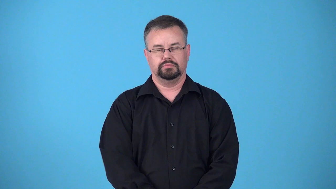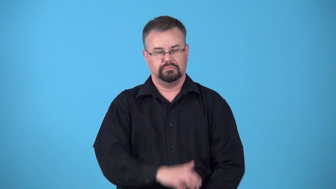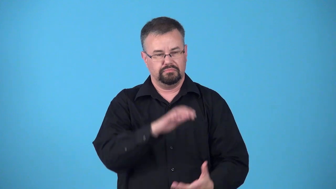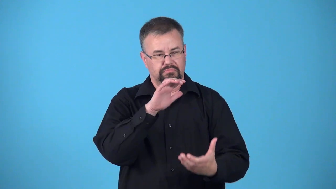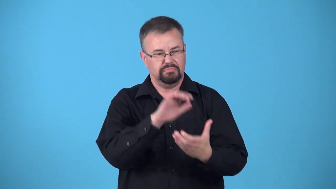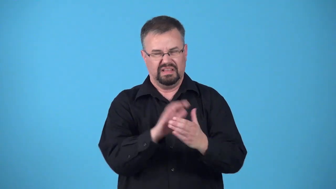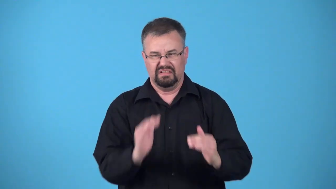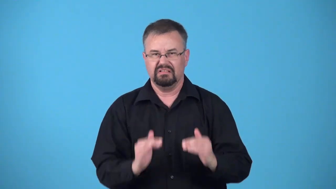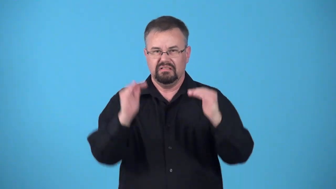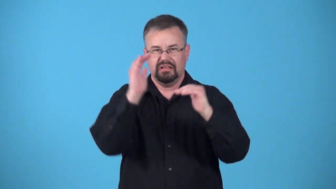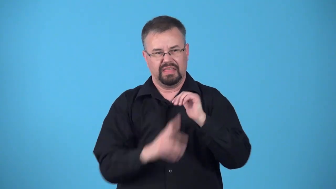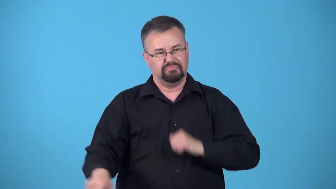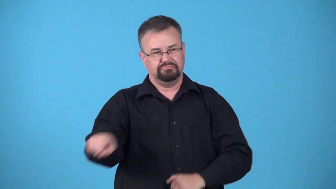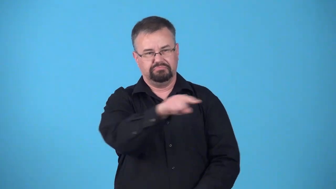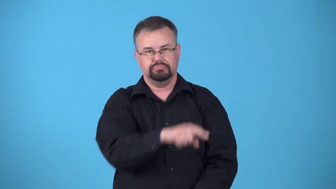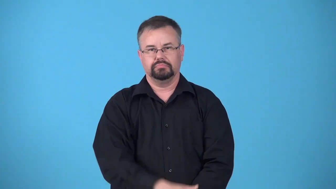moral high ground